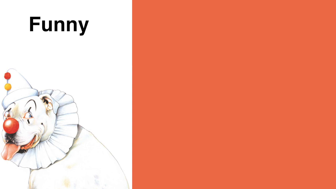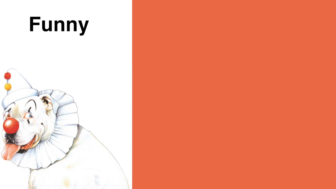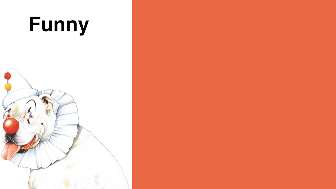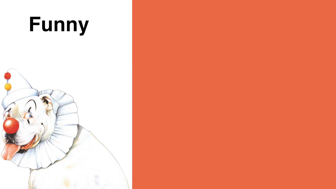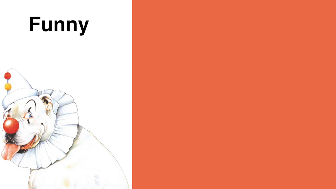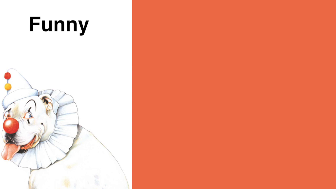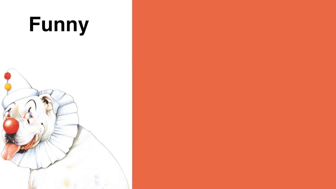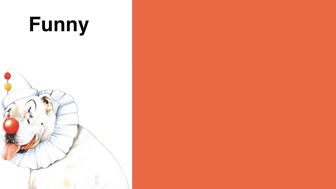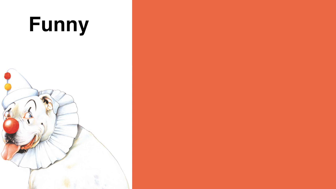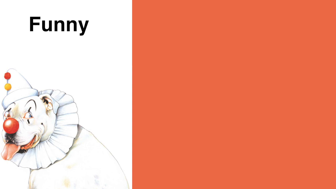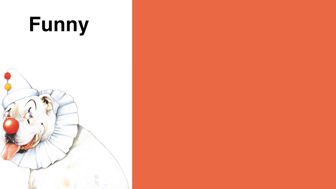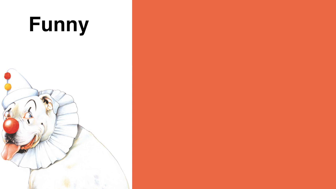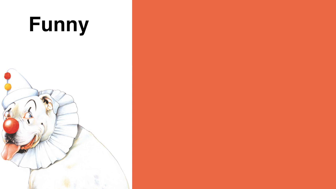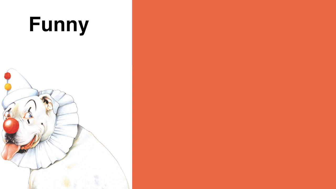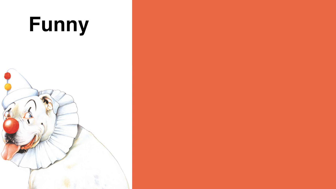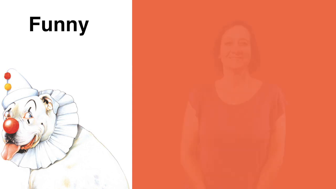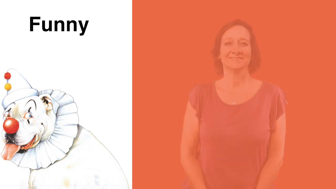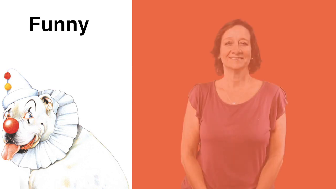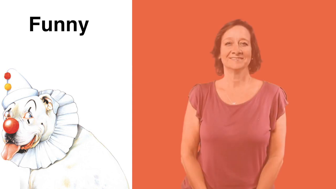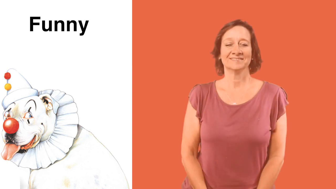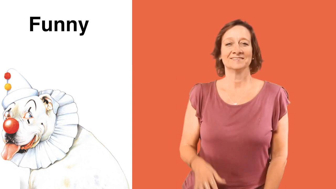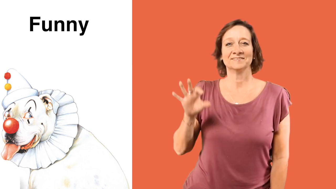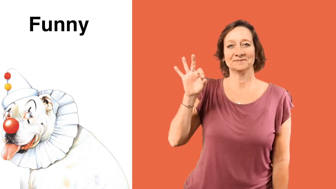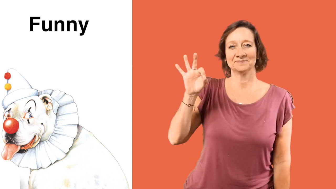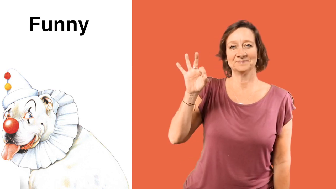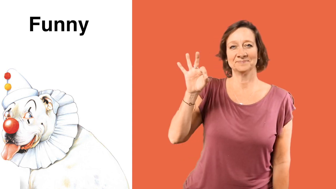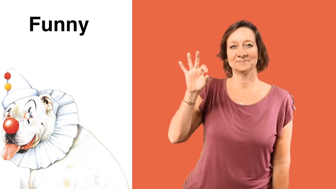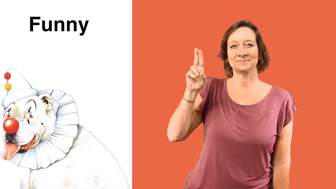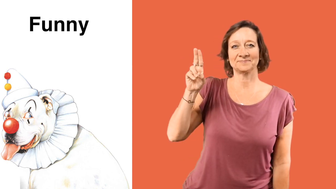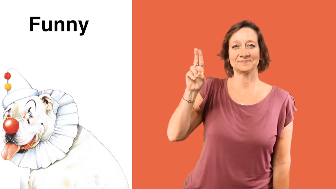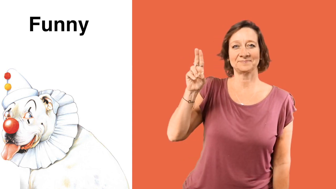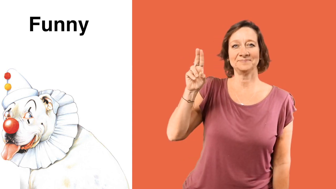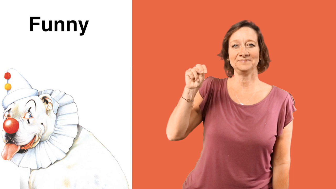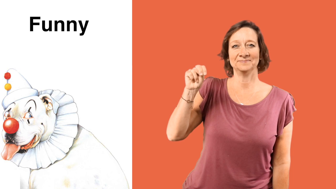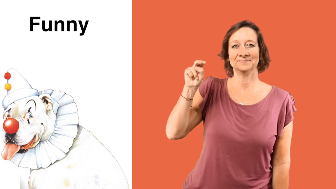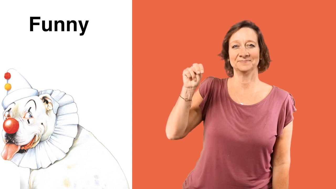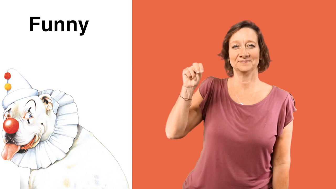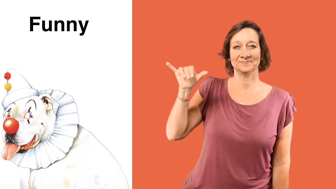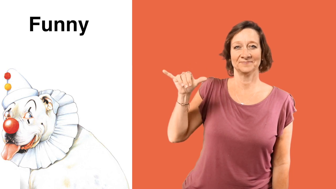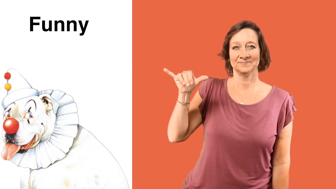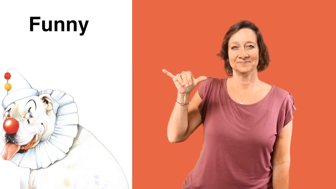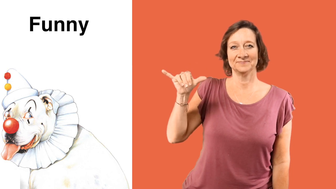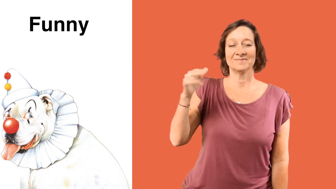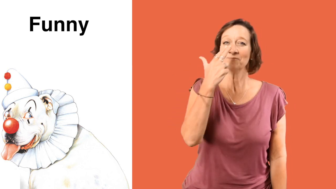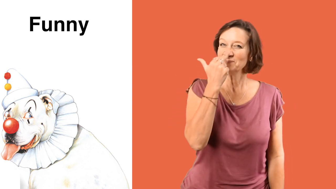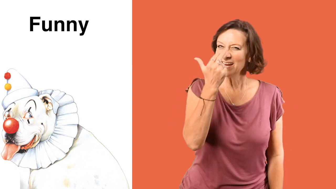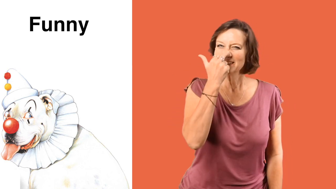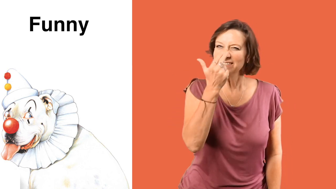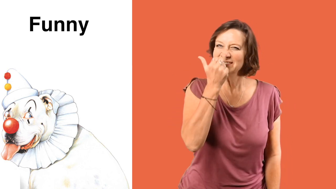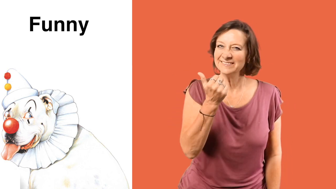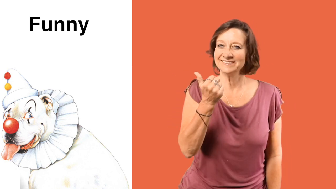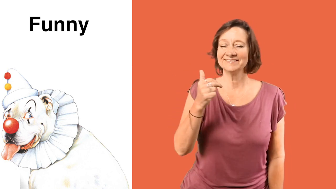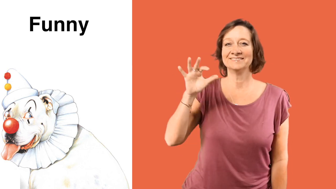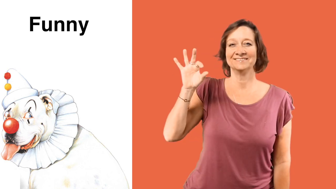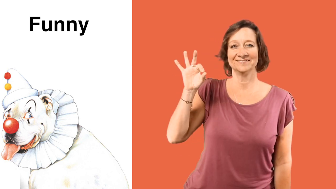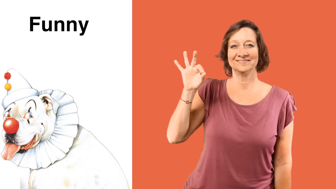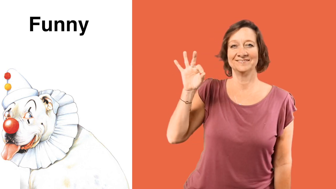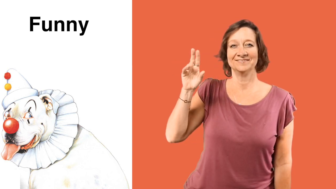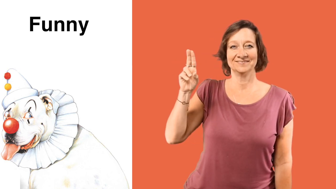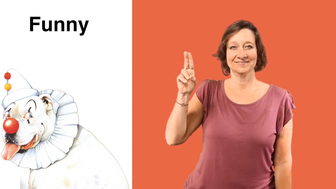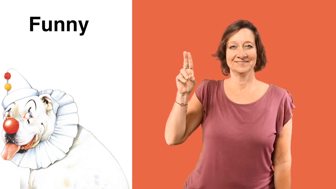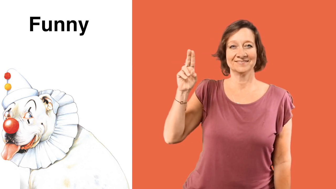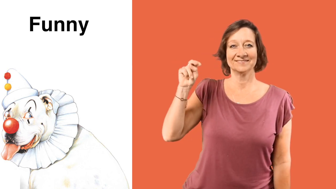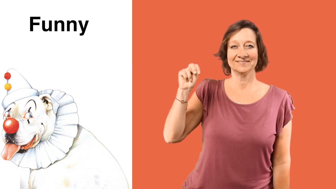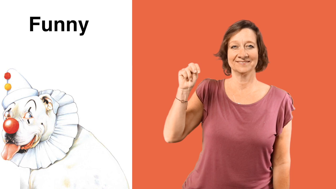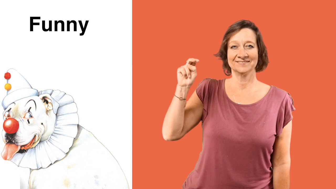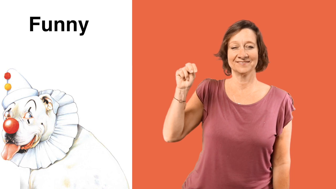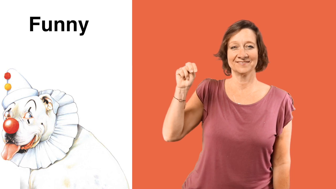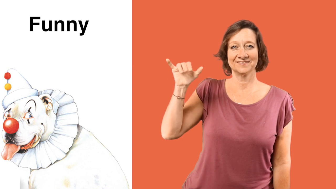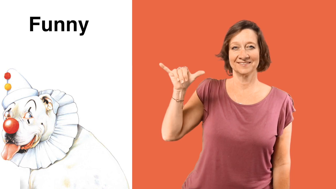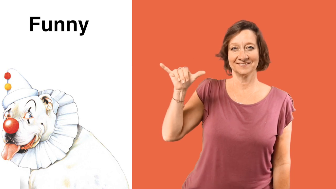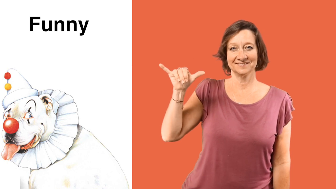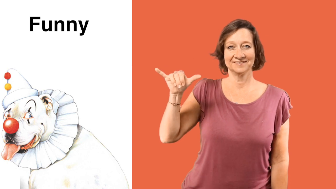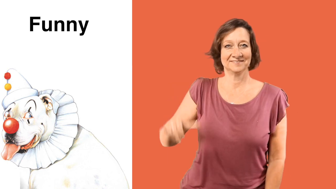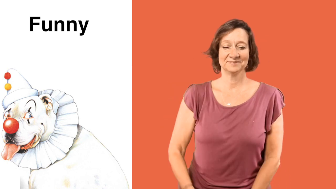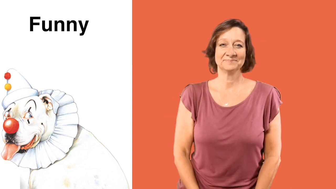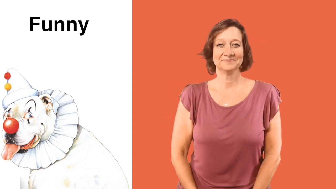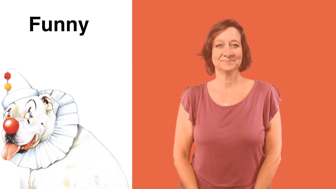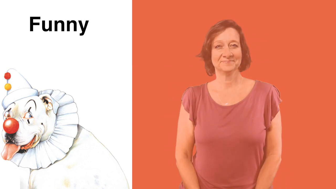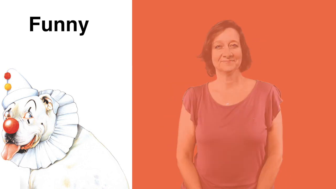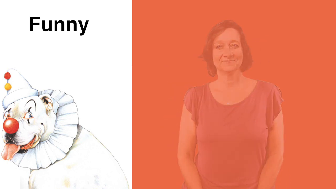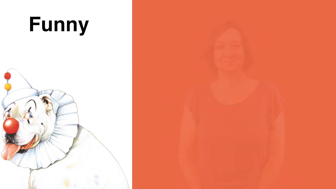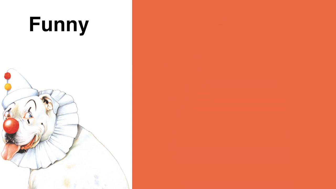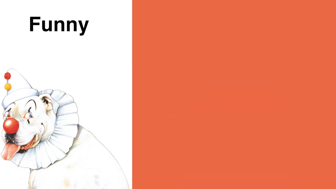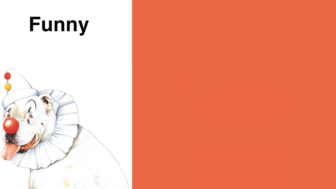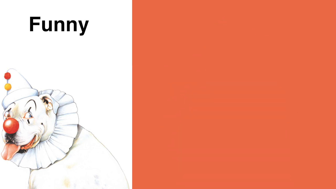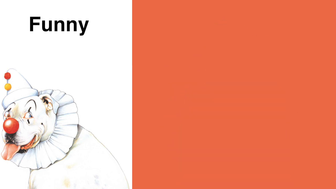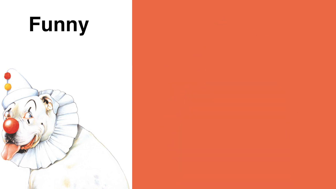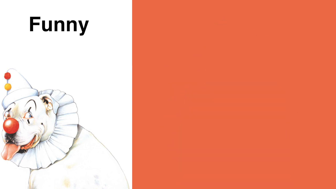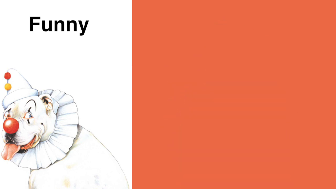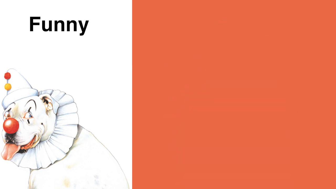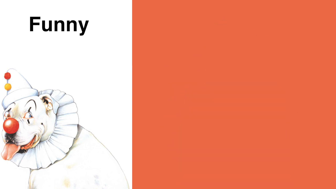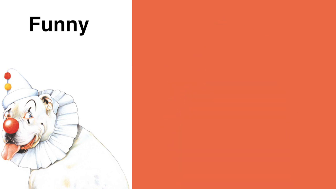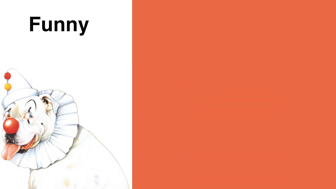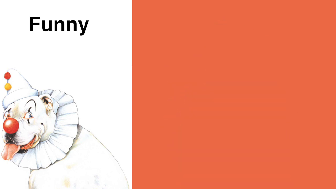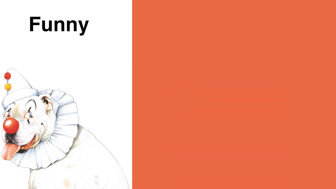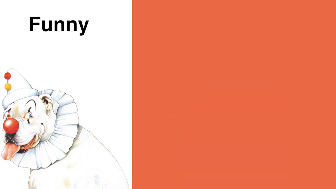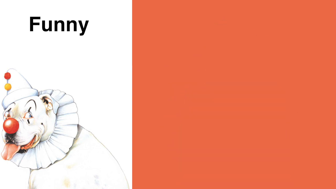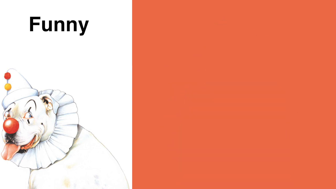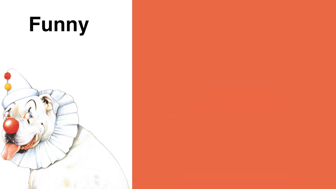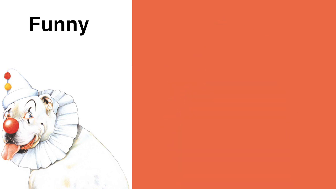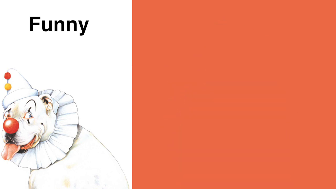Funny